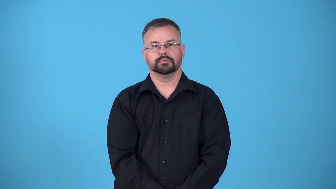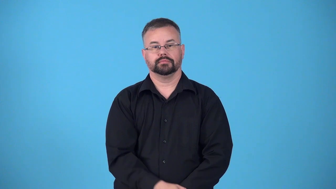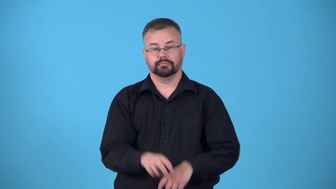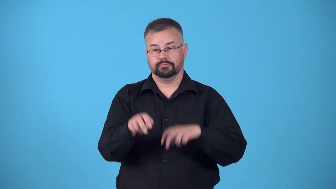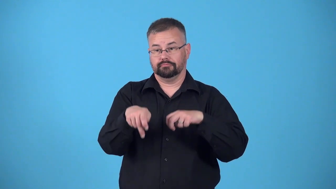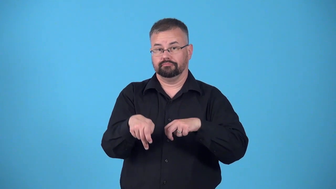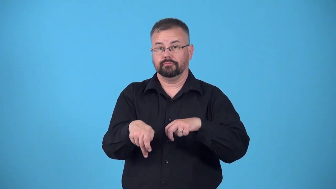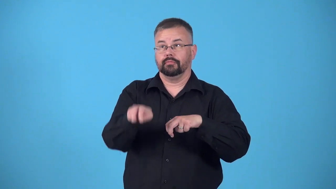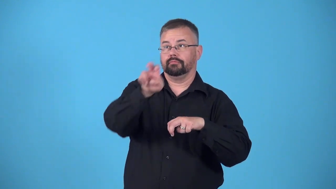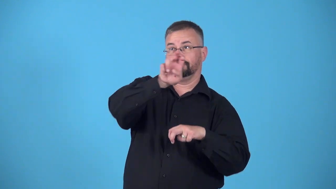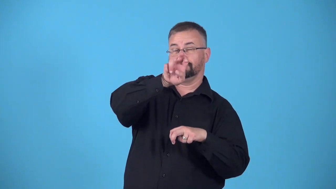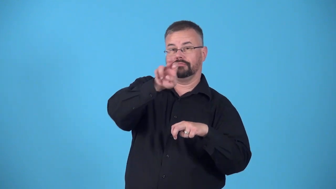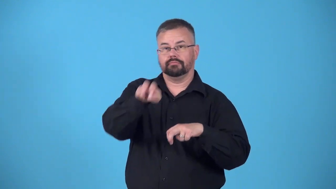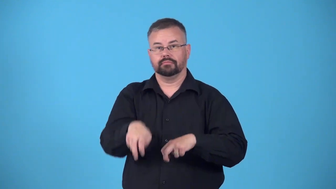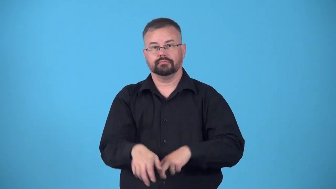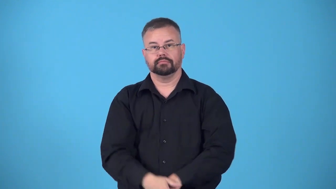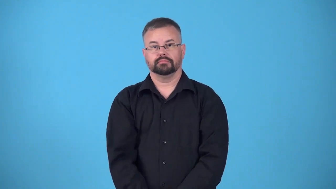rise up